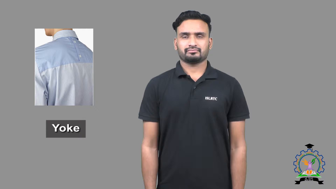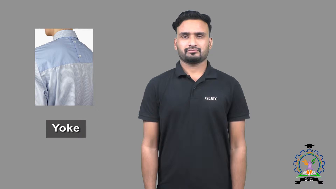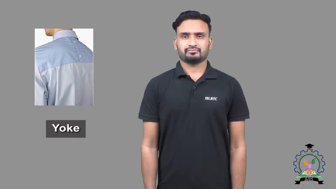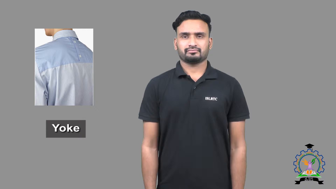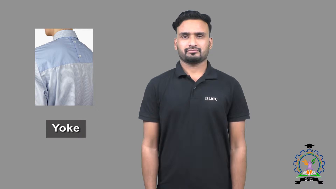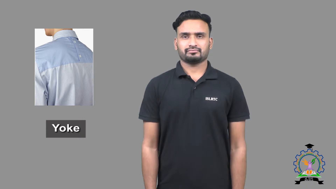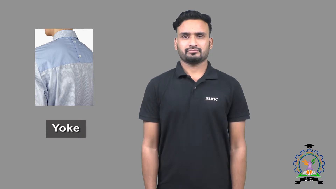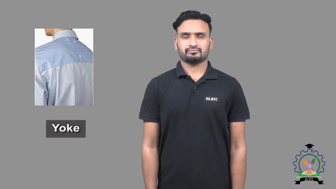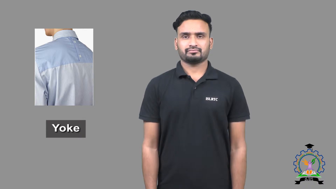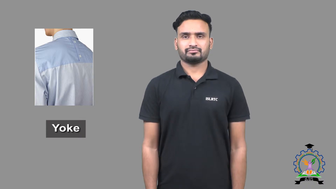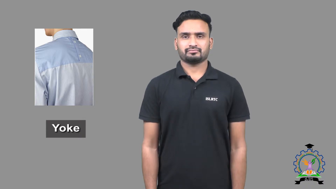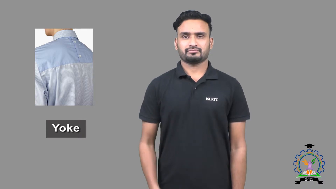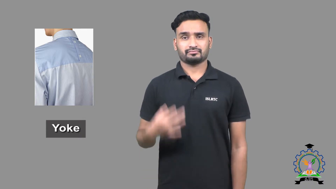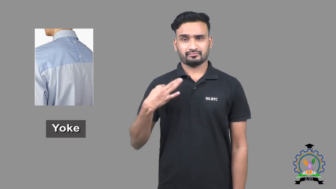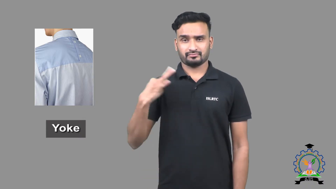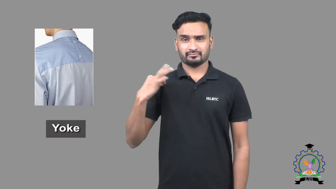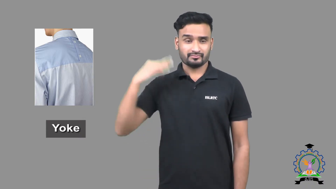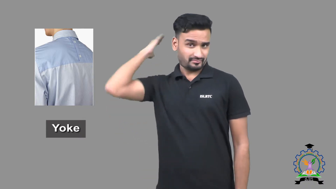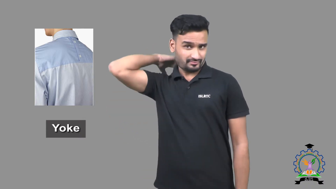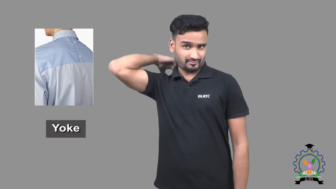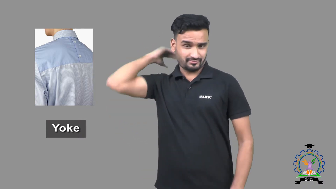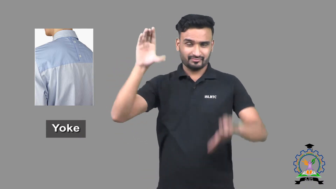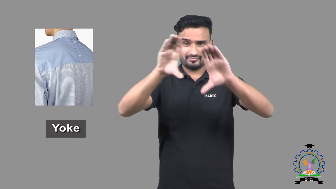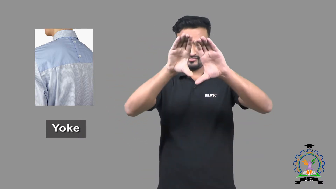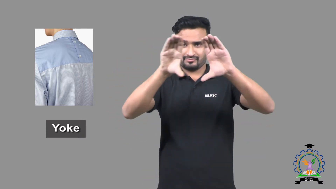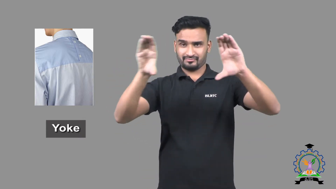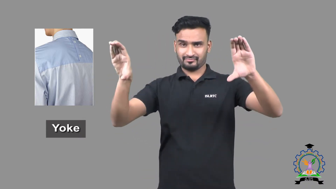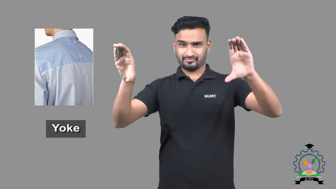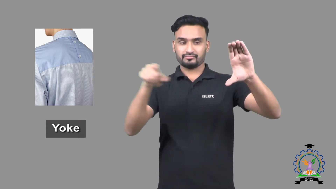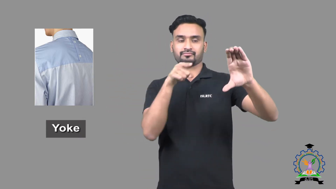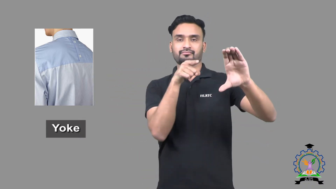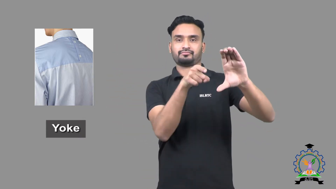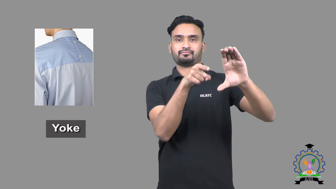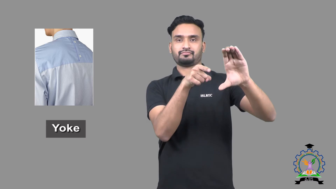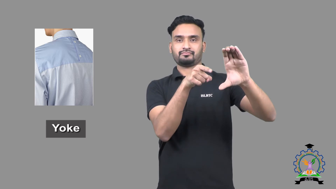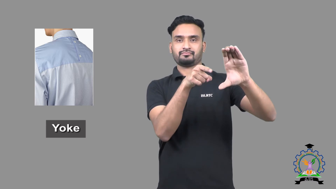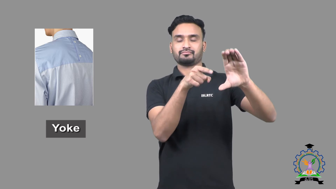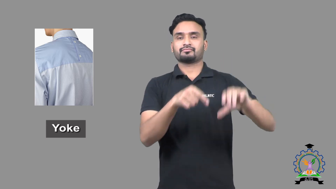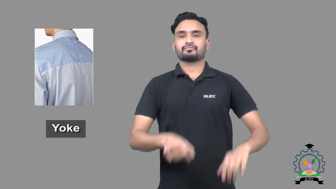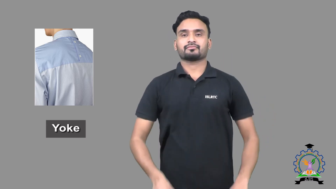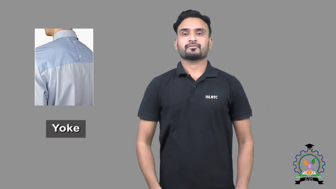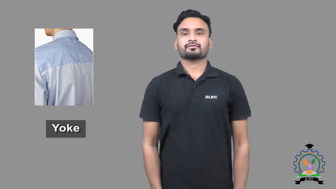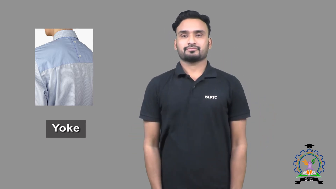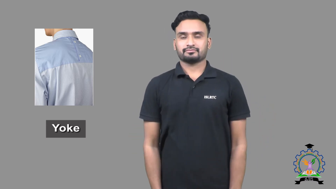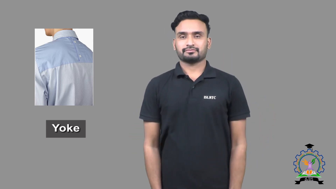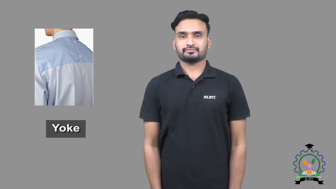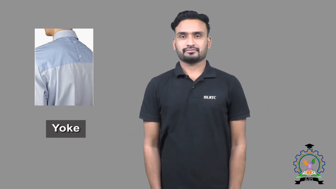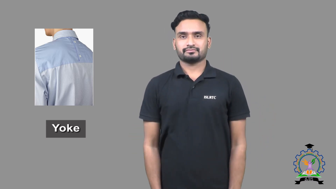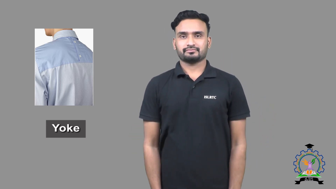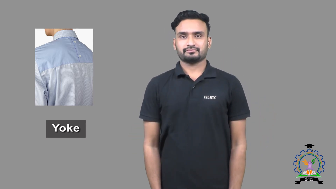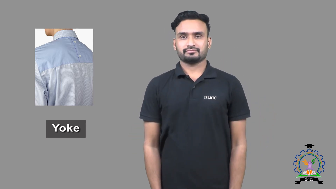Yoke